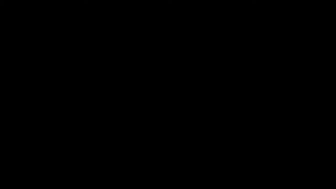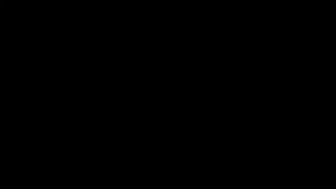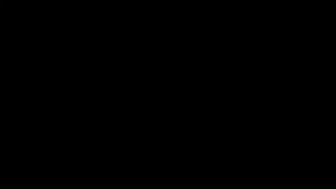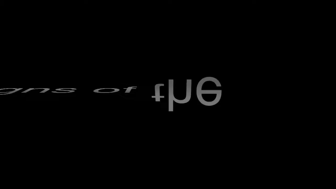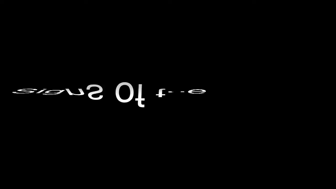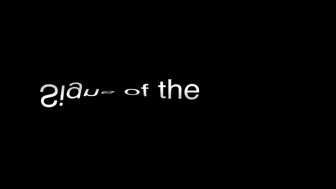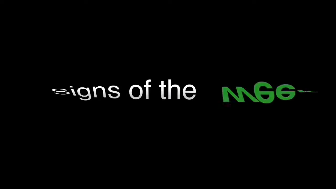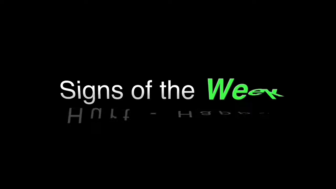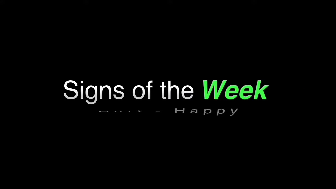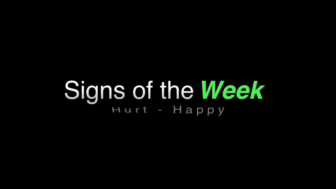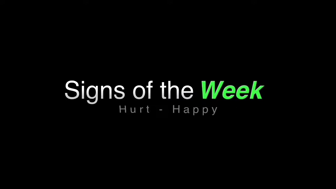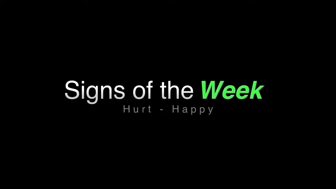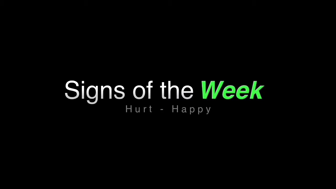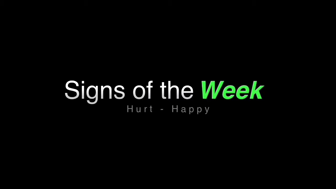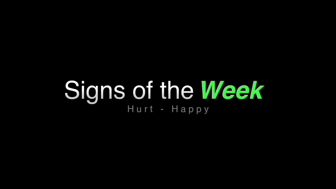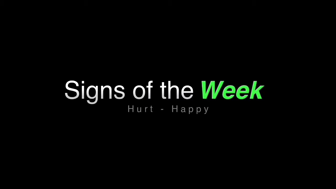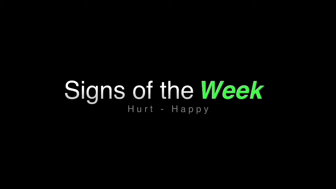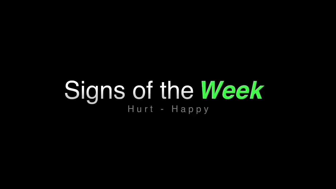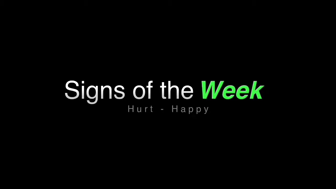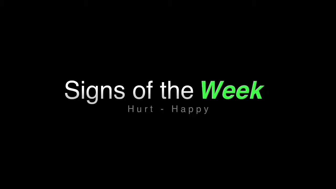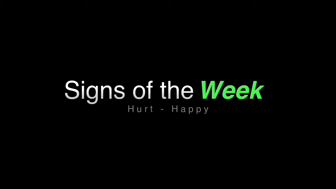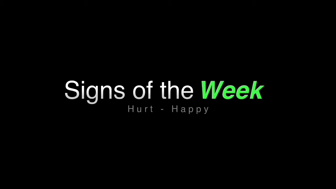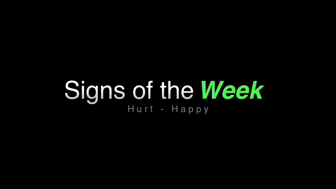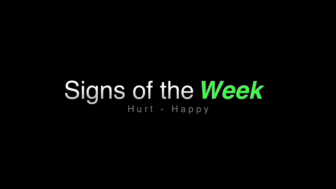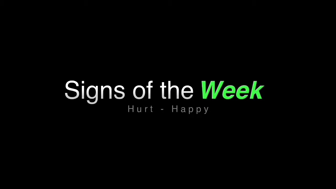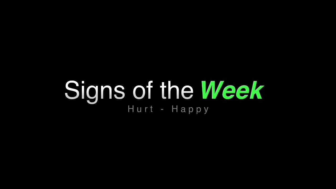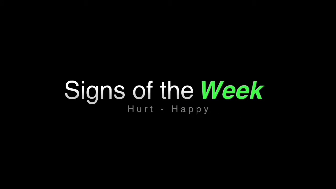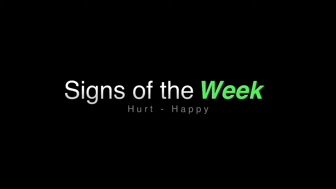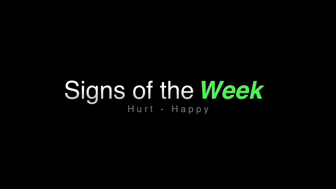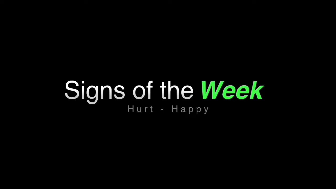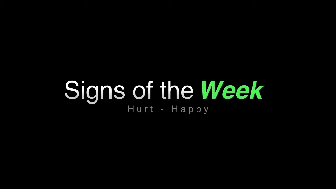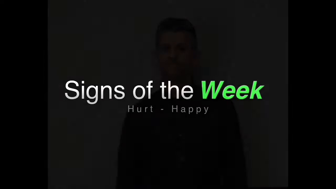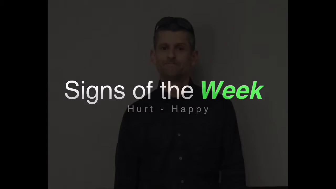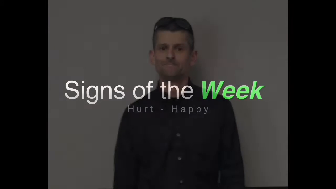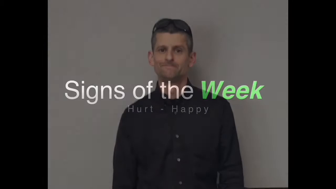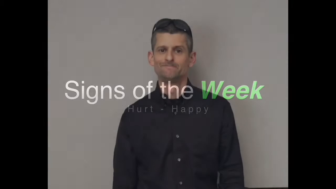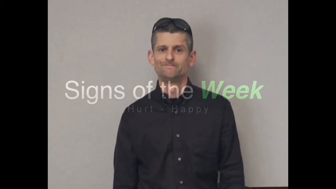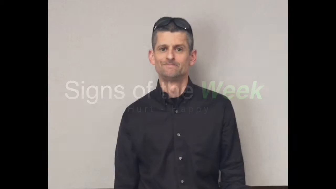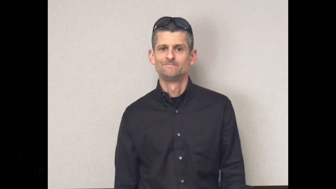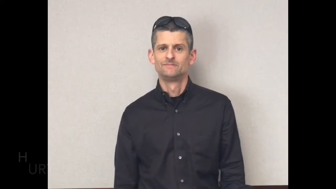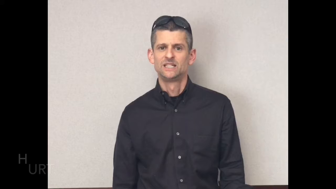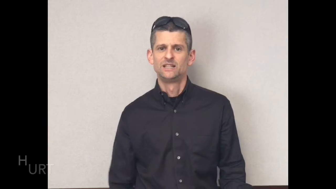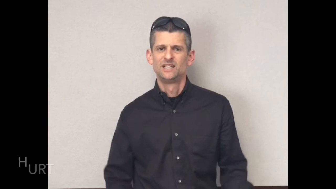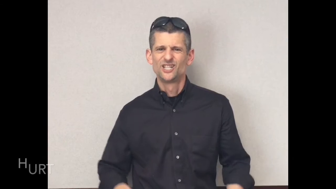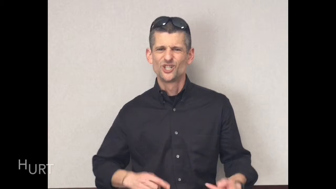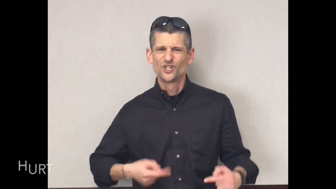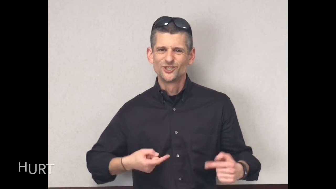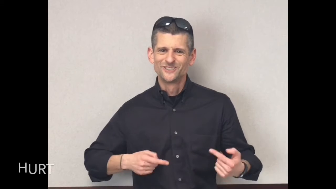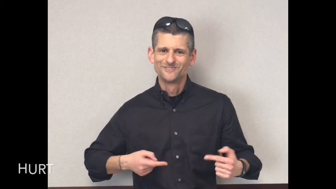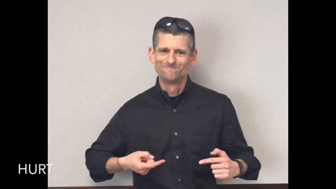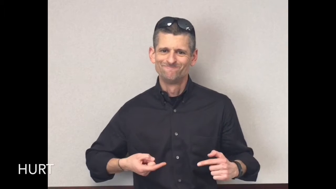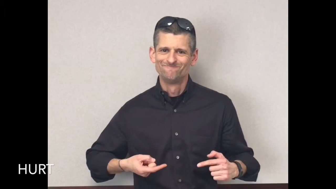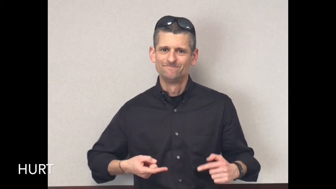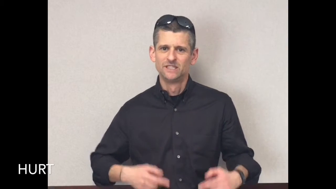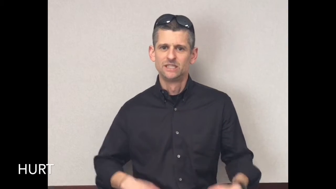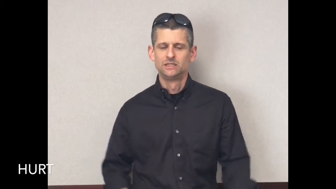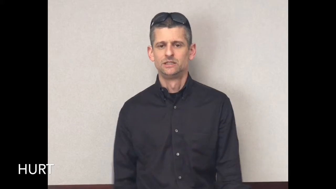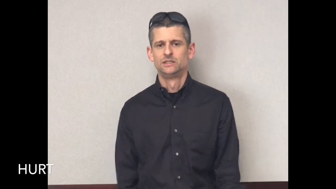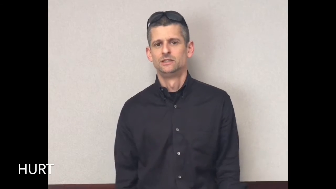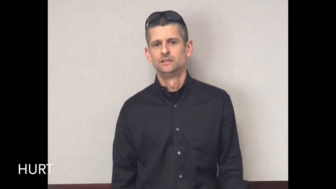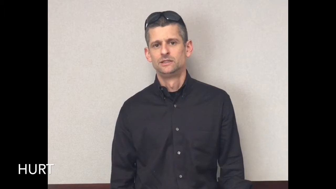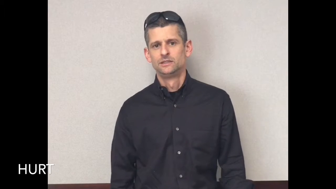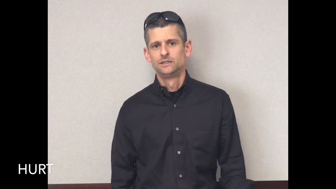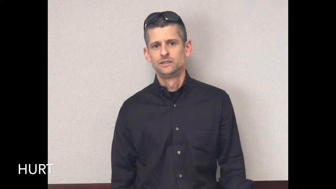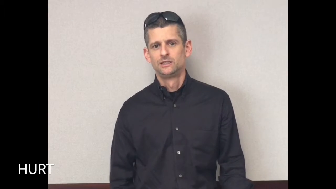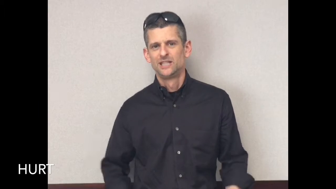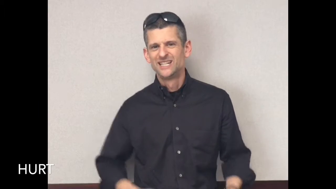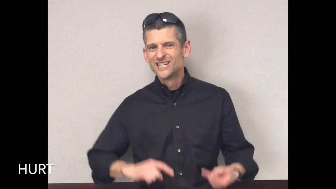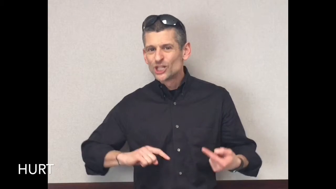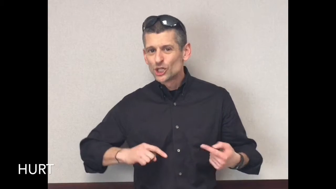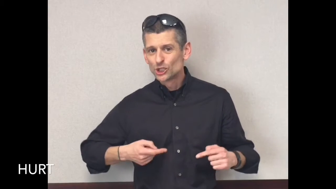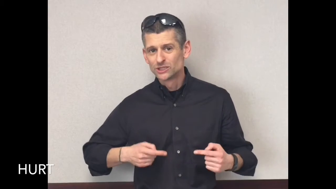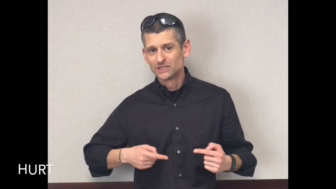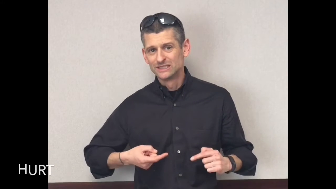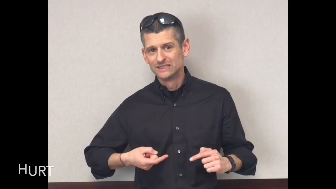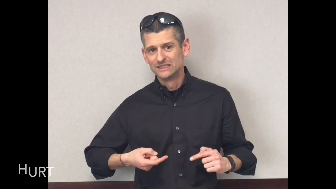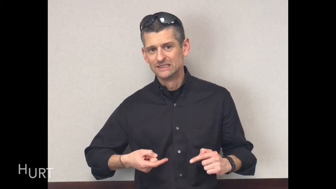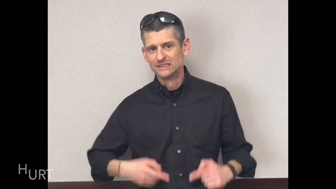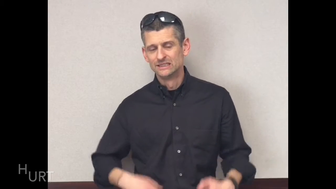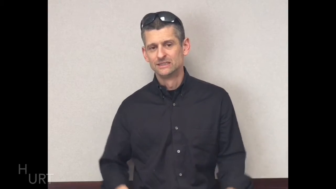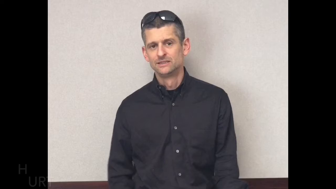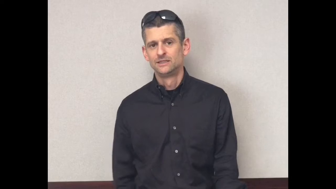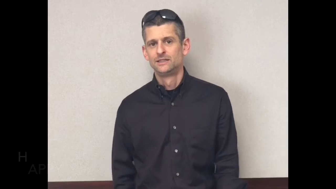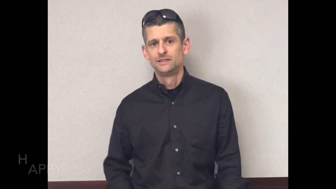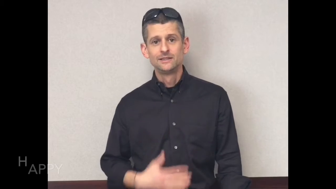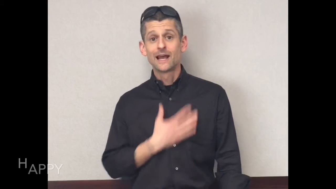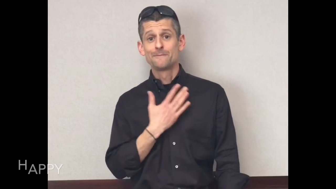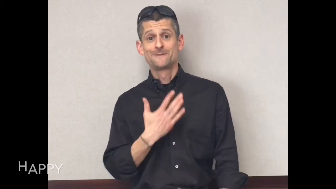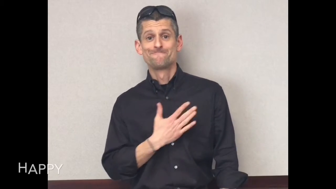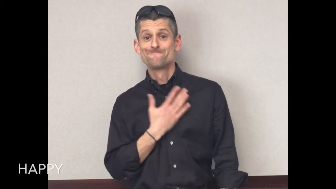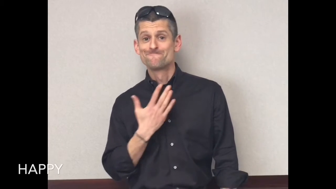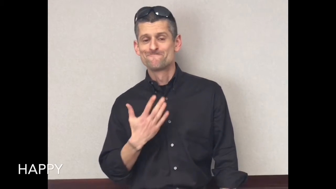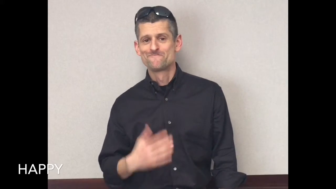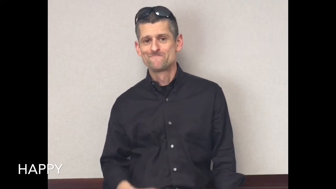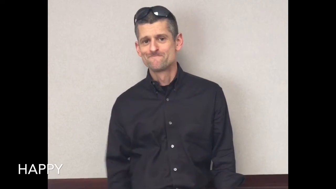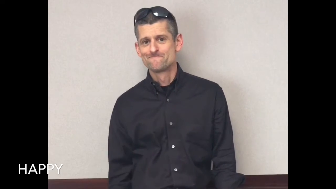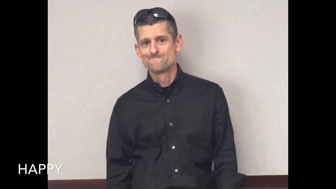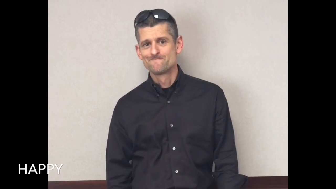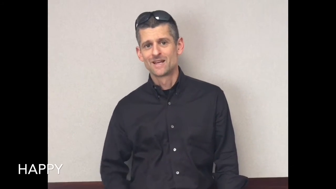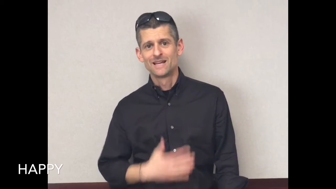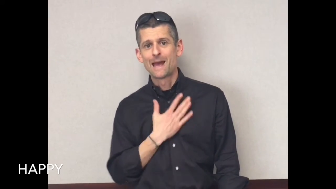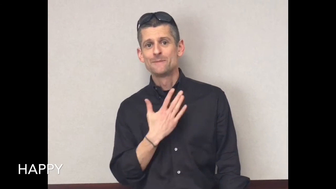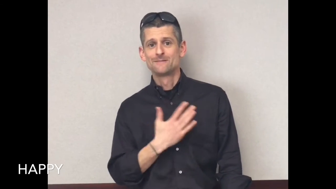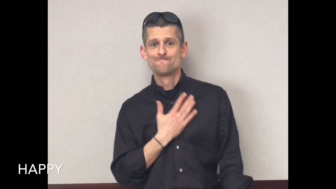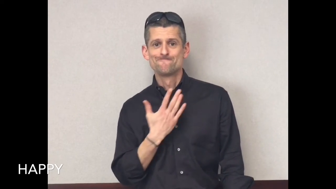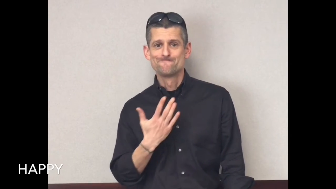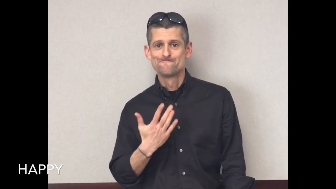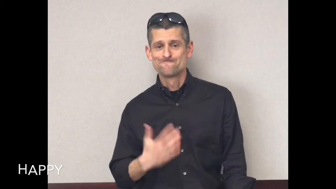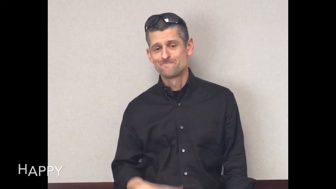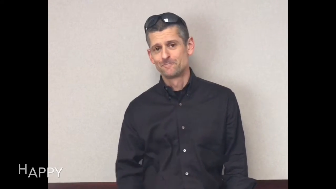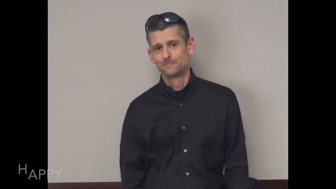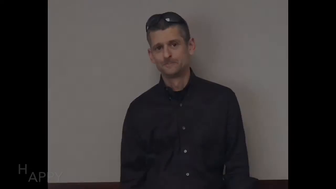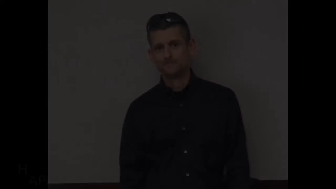Hurt/Happy